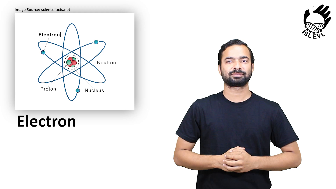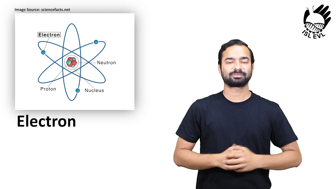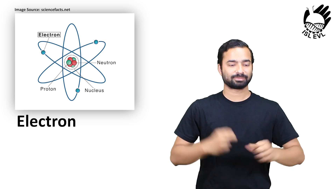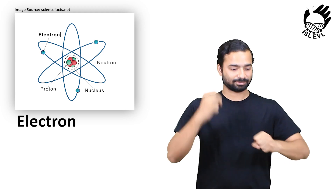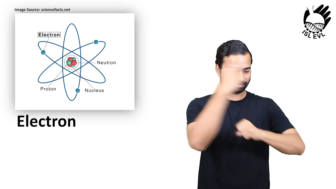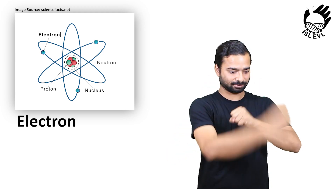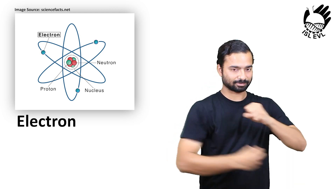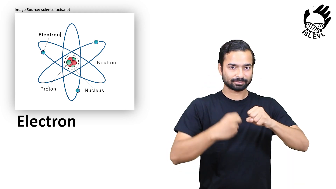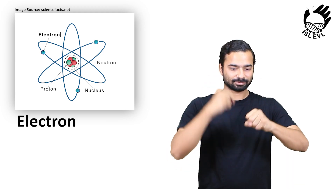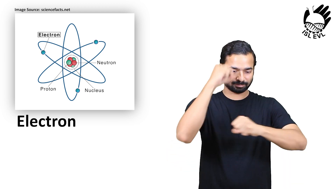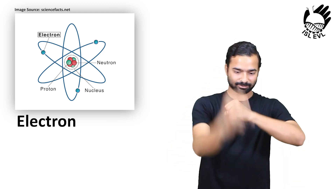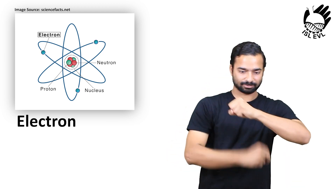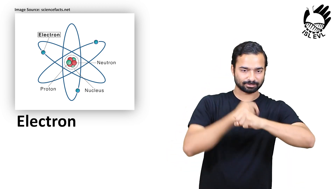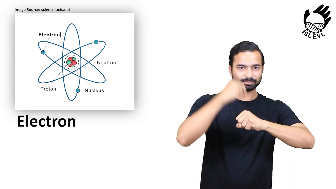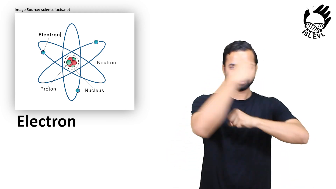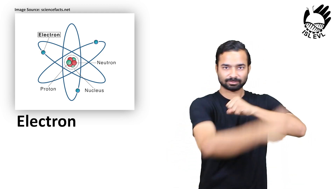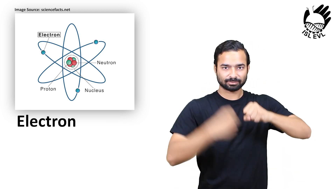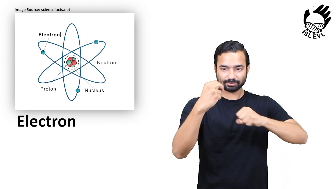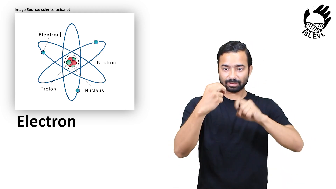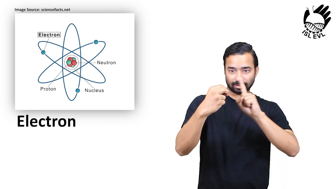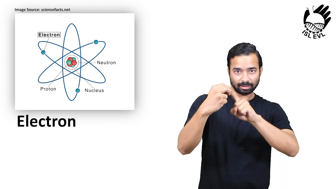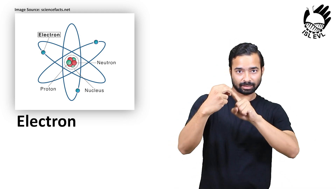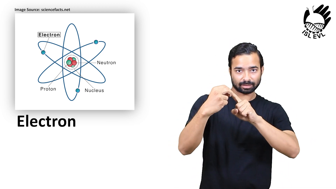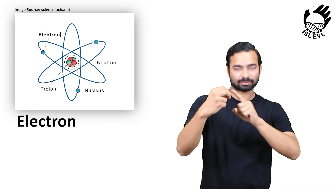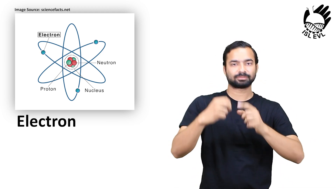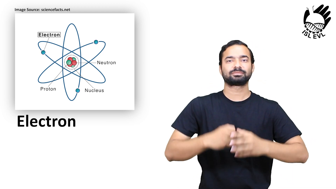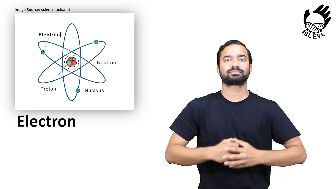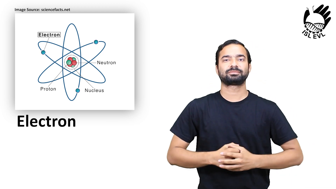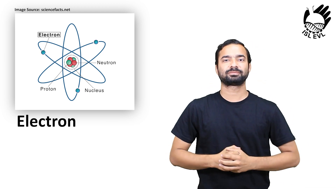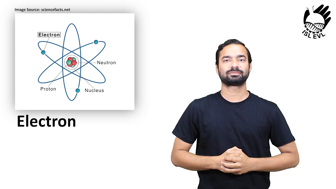Electron